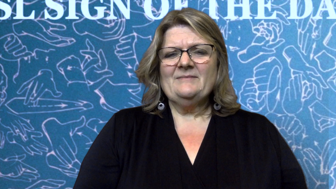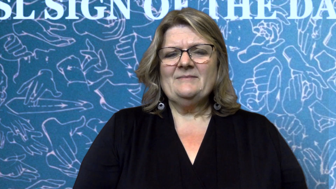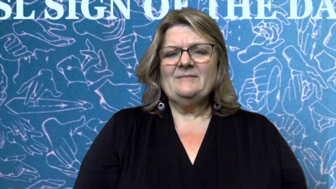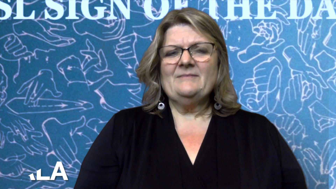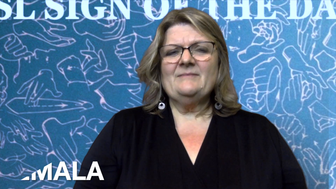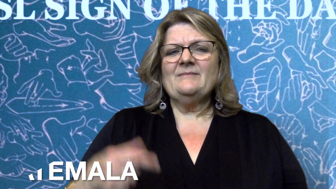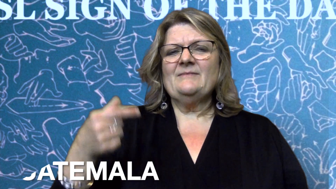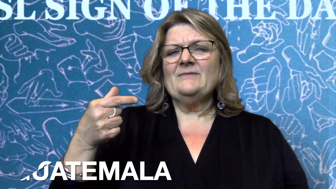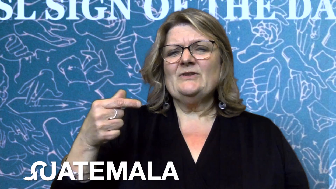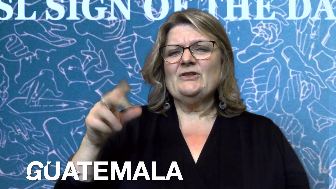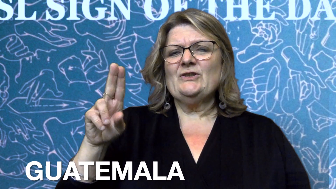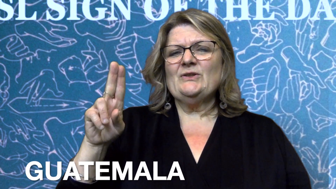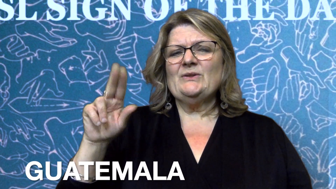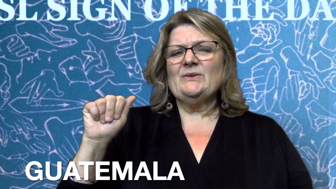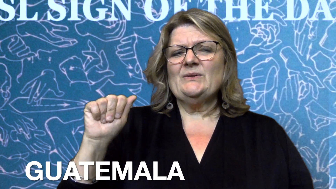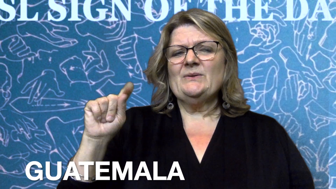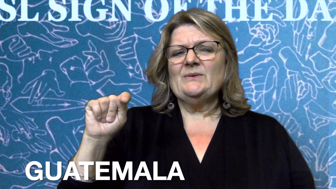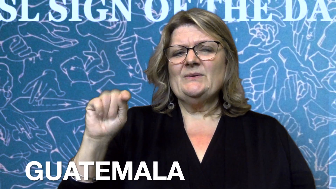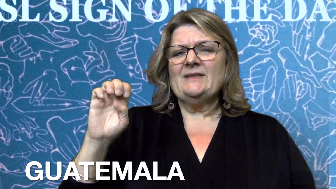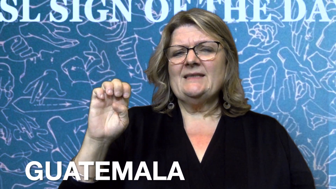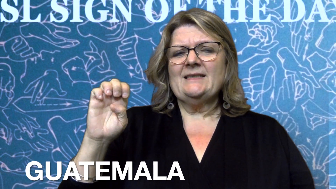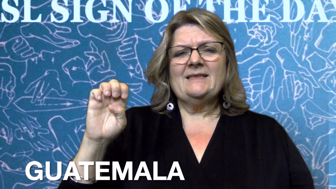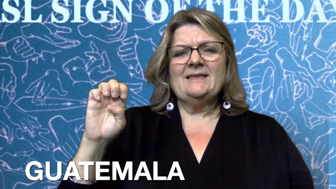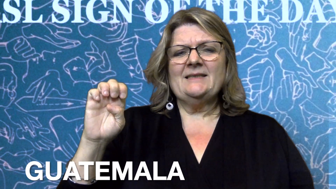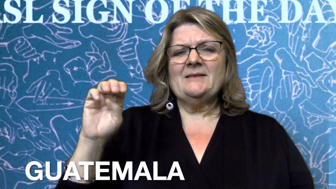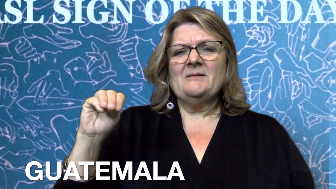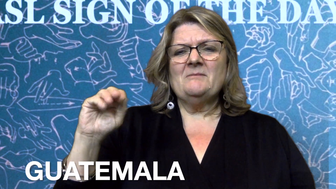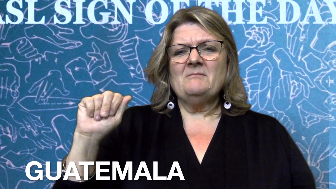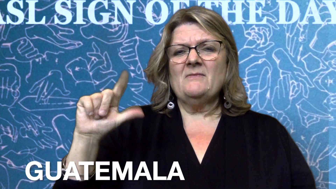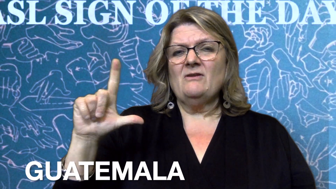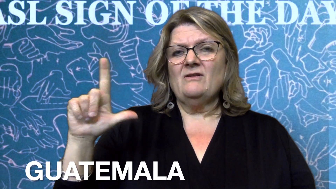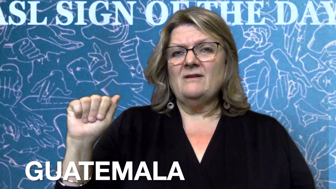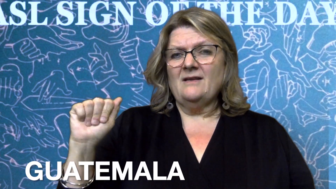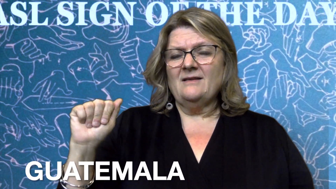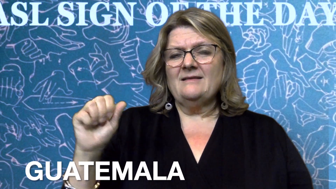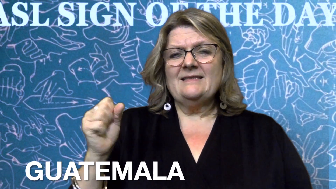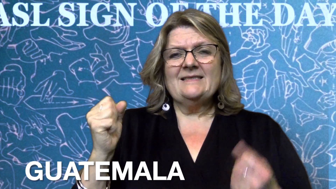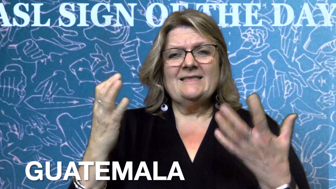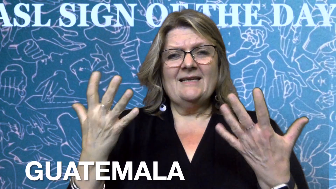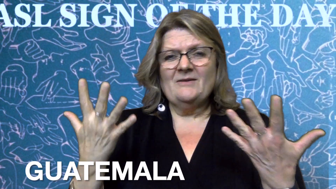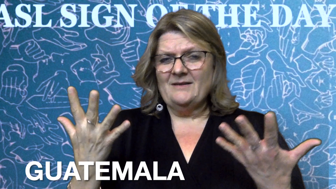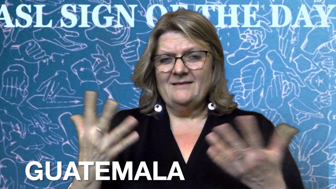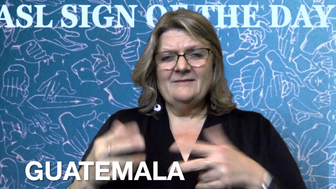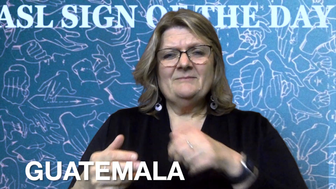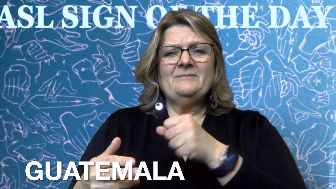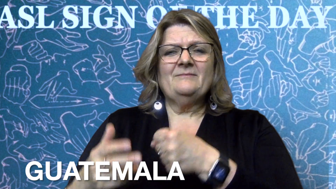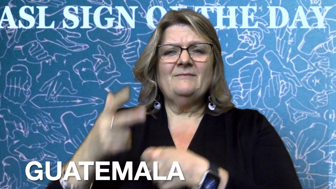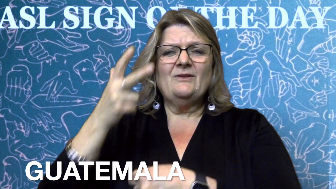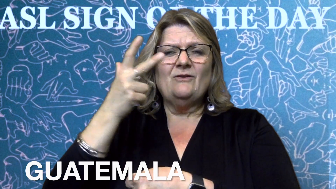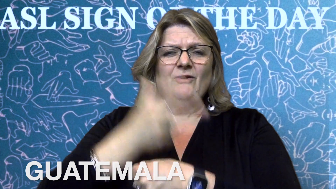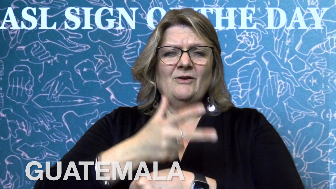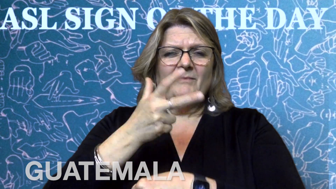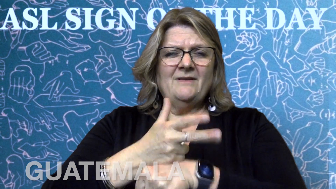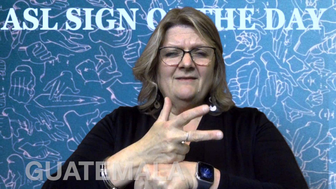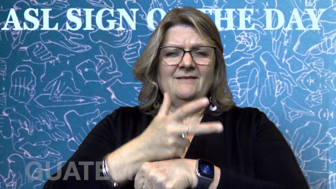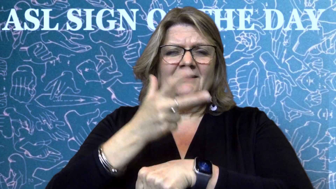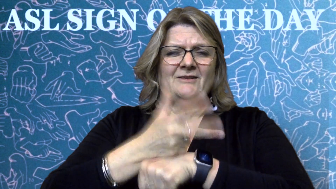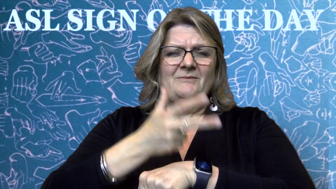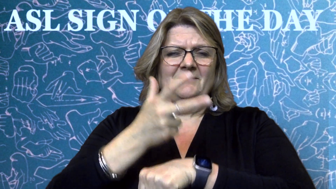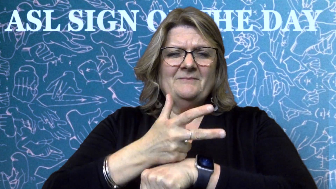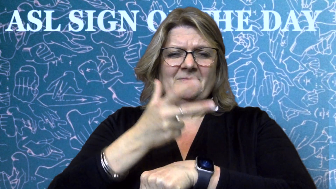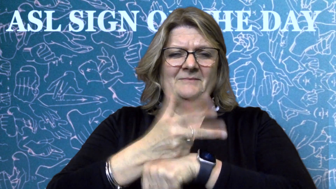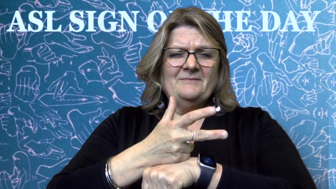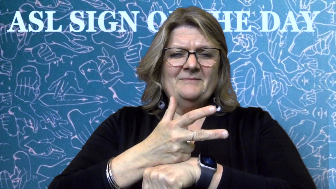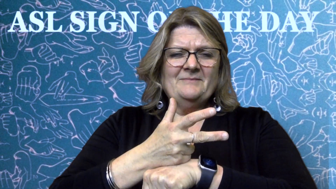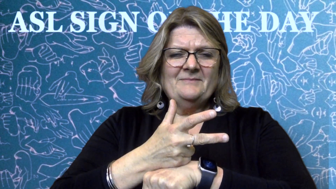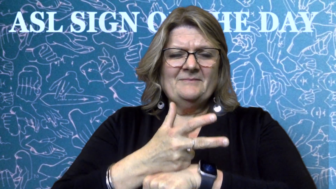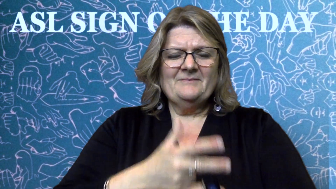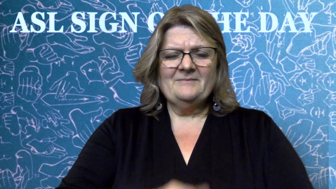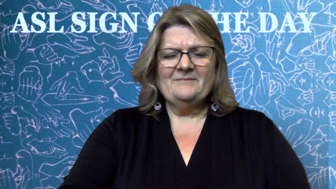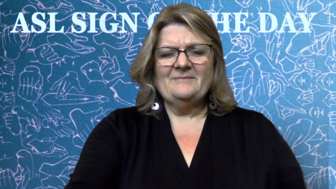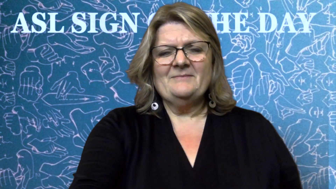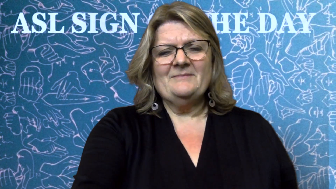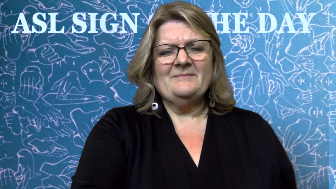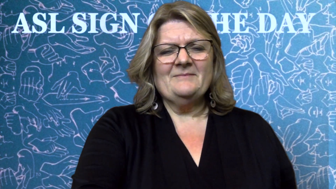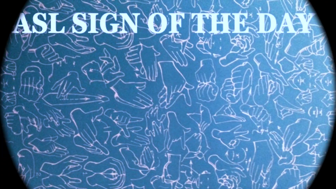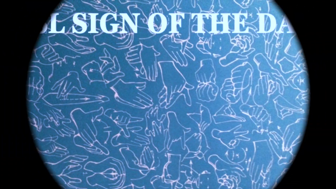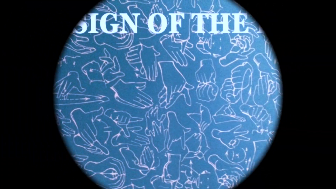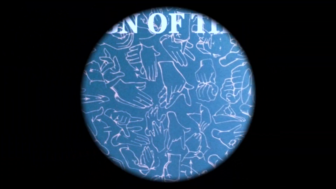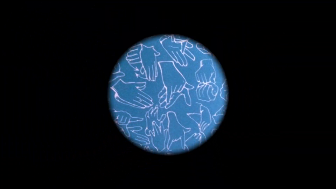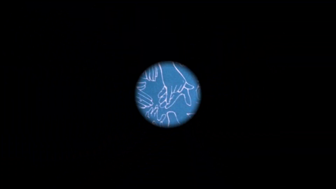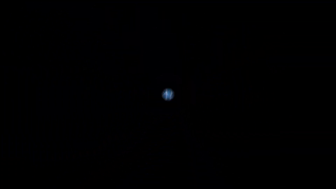GUATEMALA